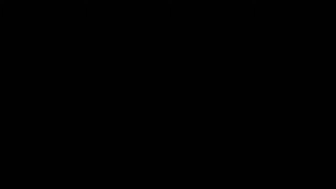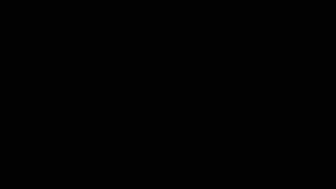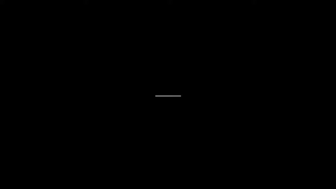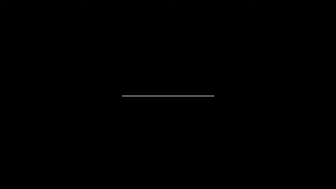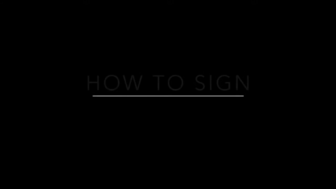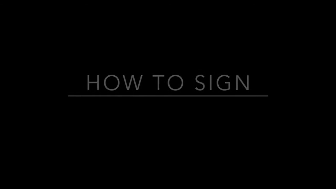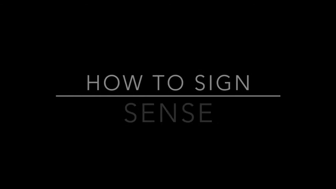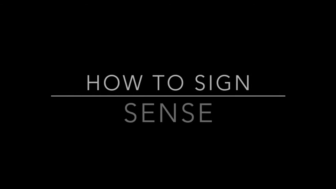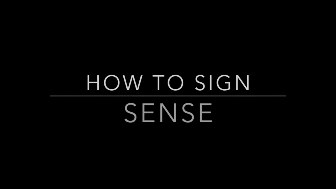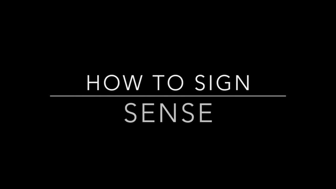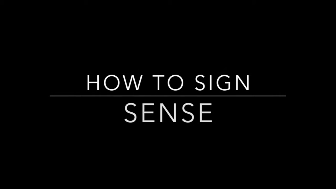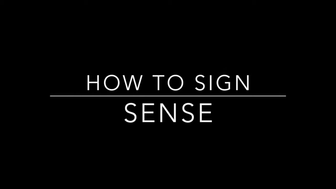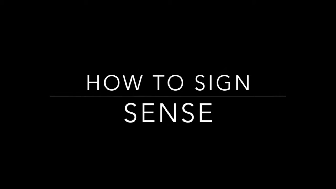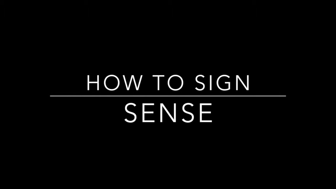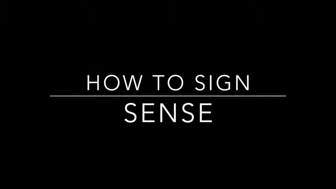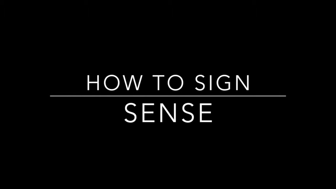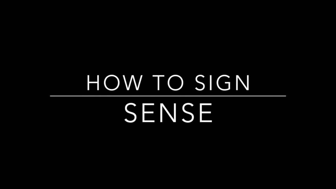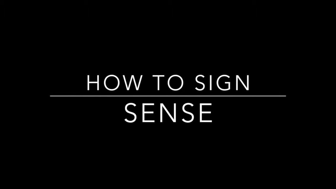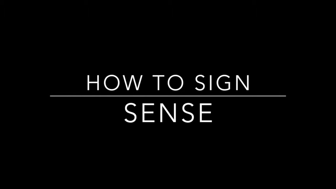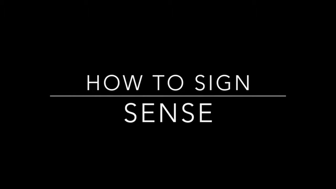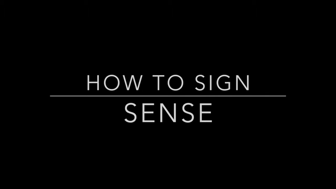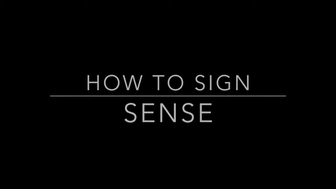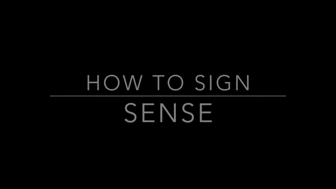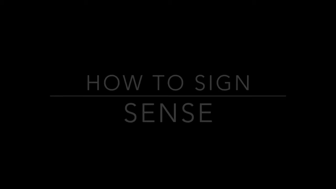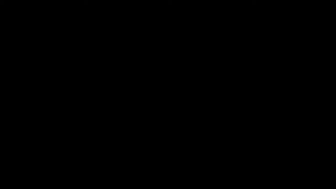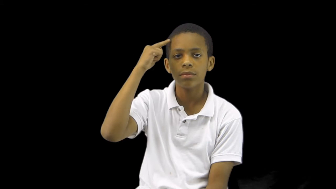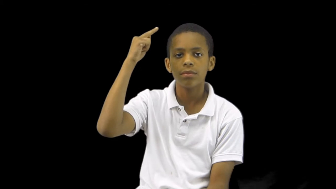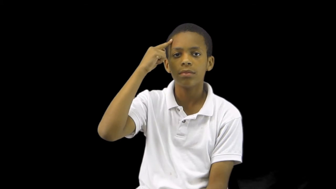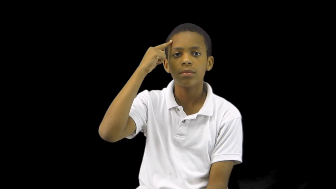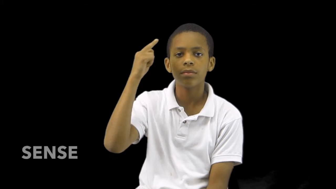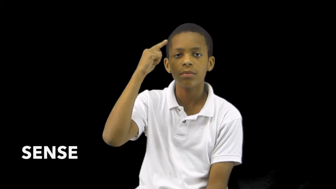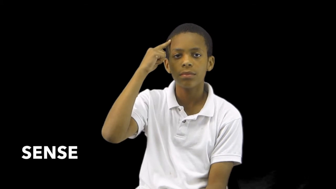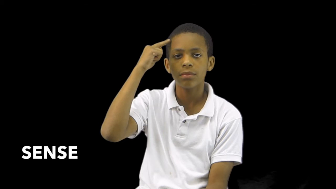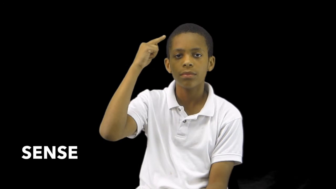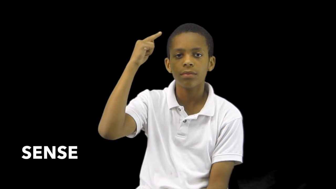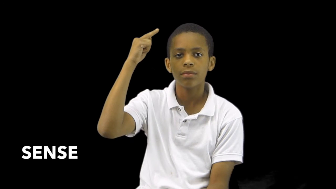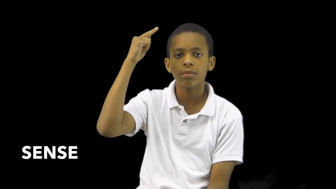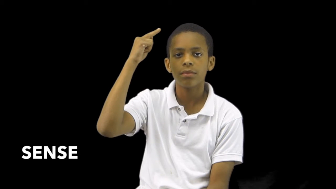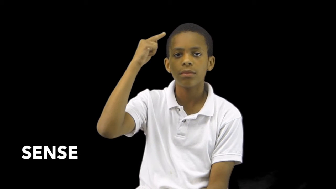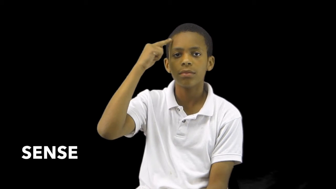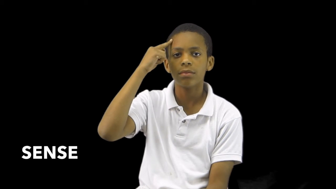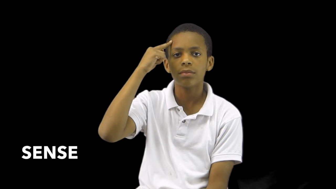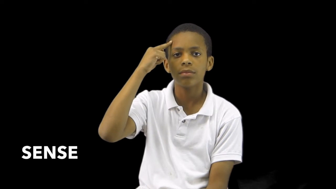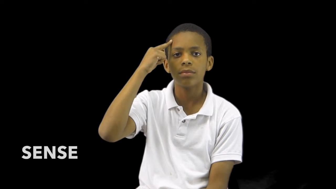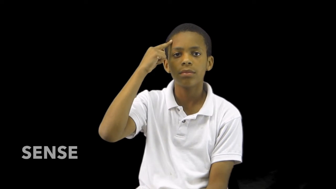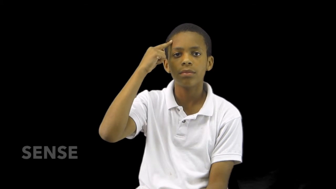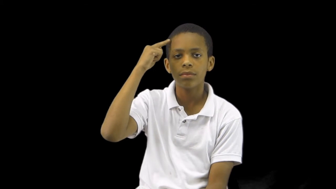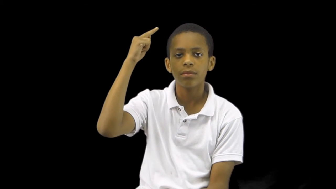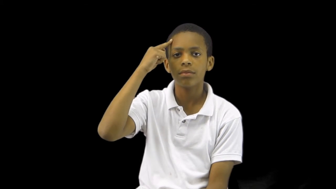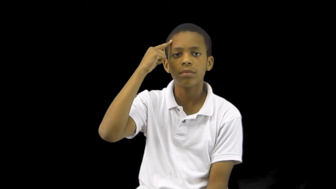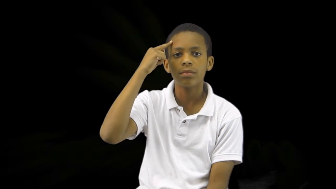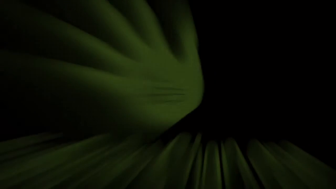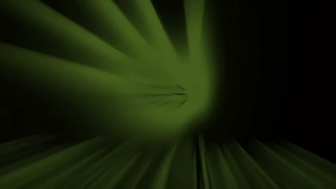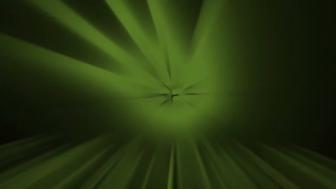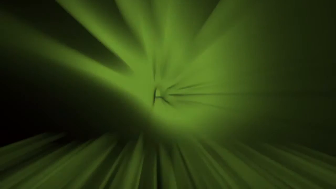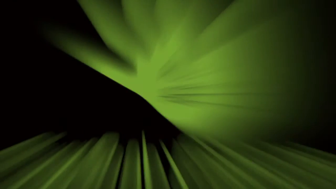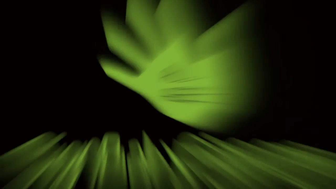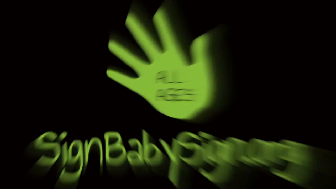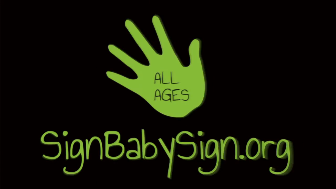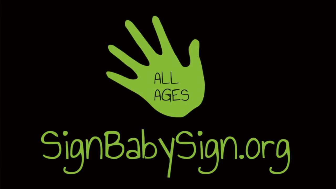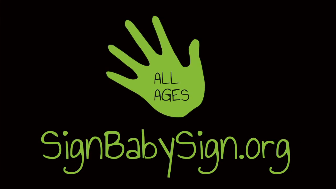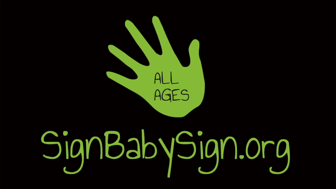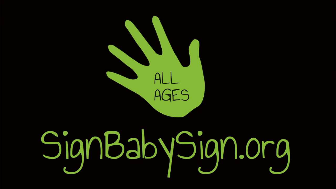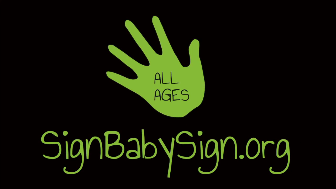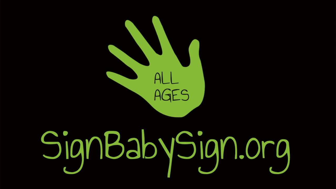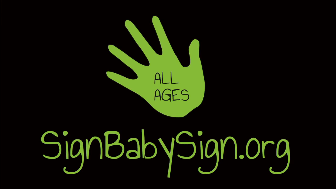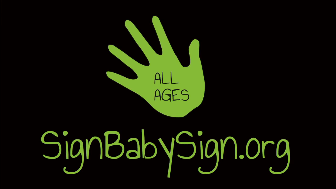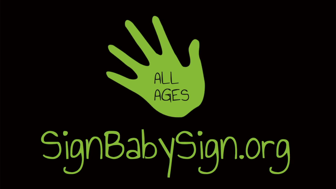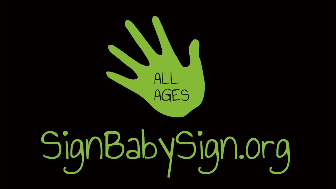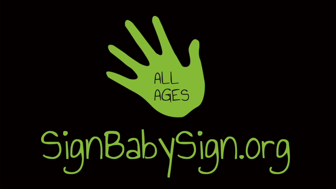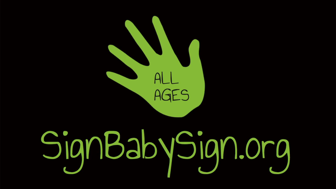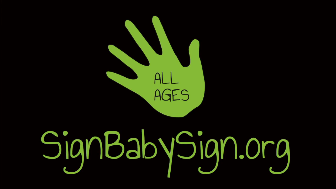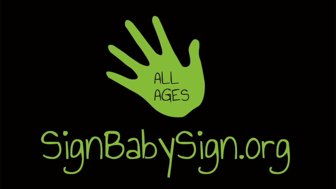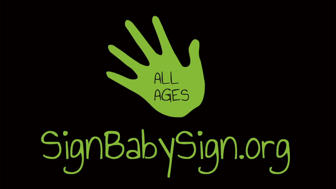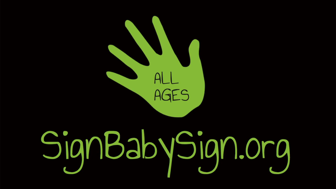Sense